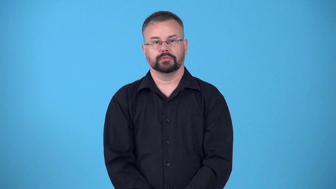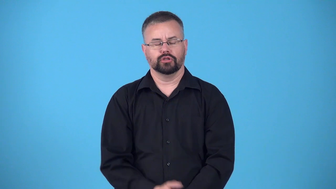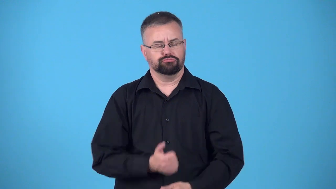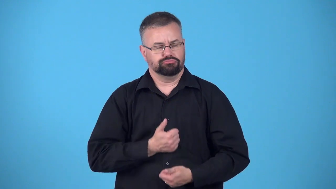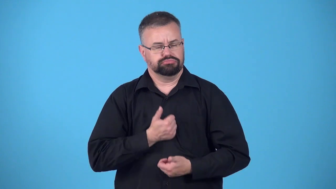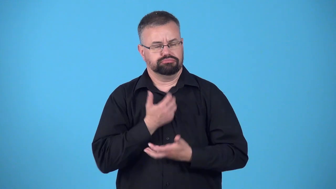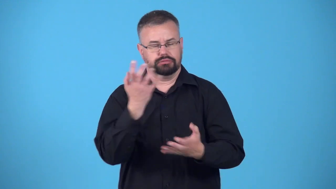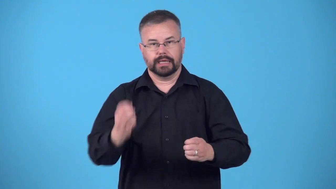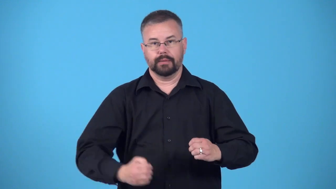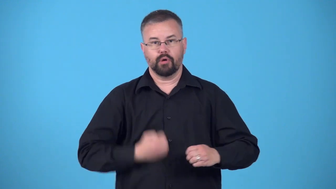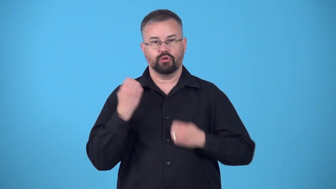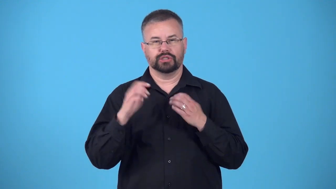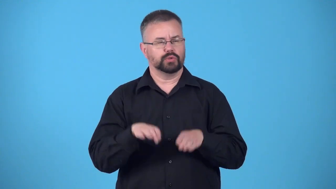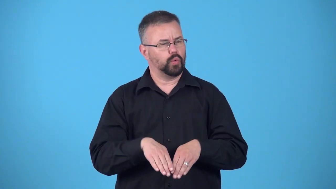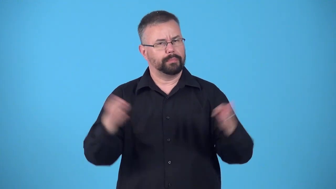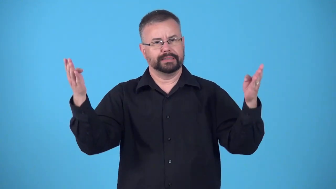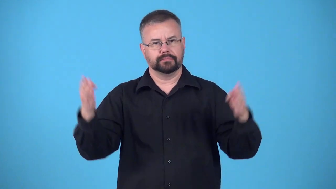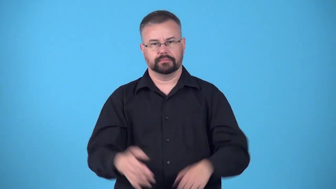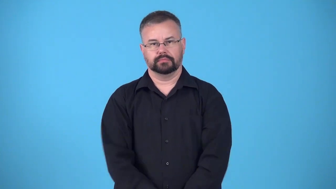spill out emotions